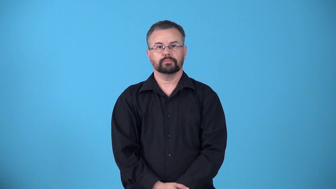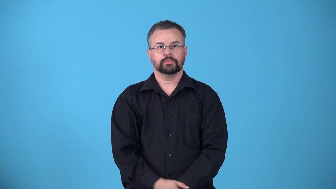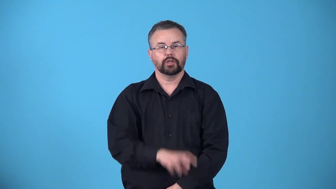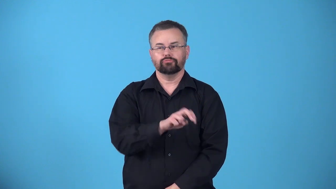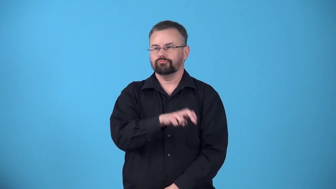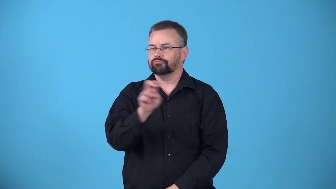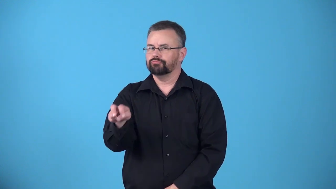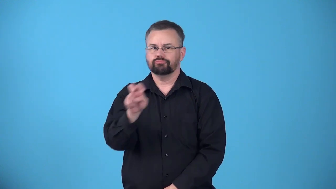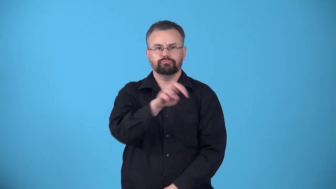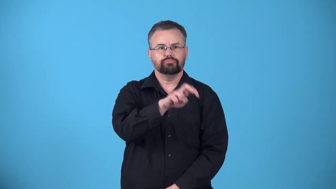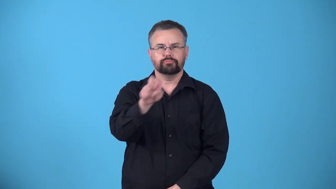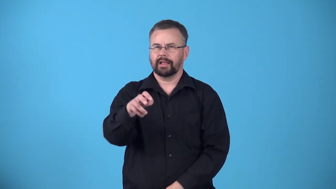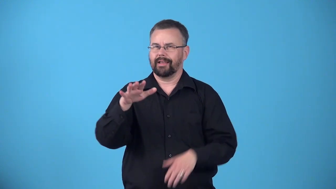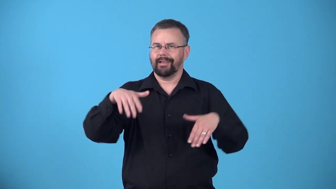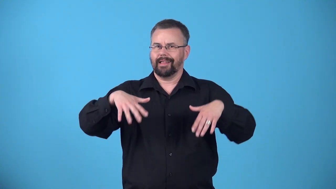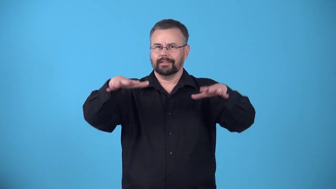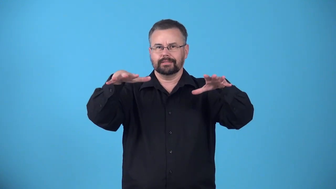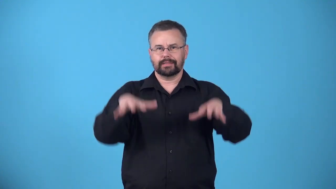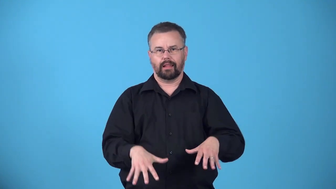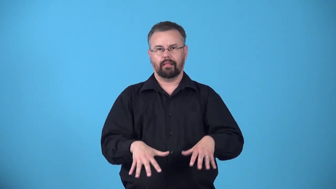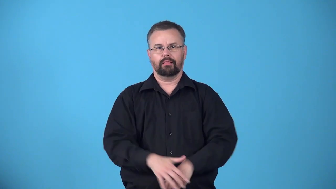rootless